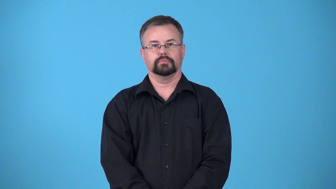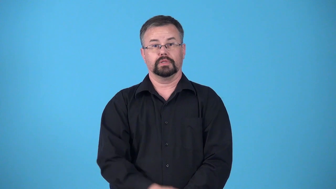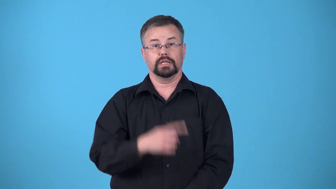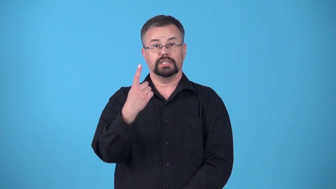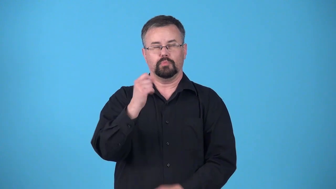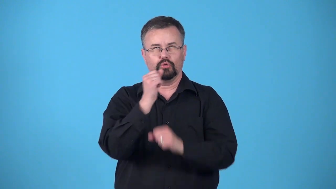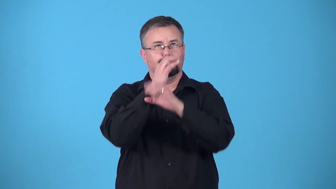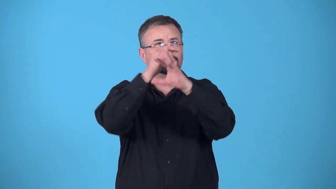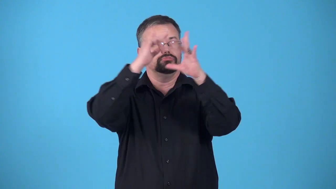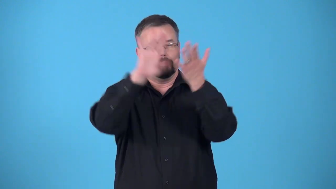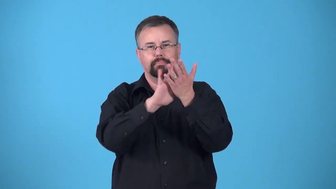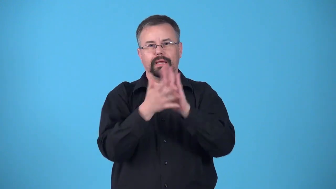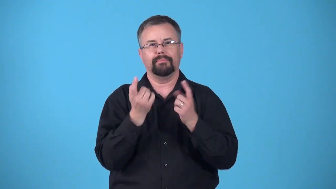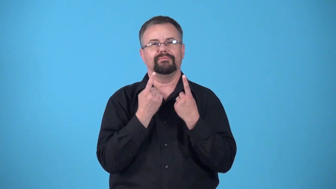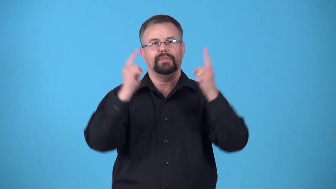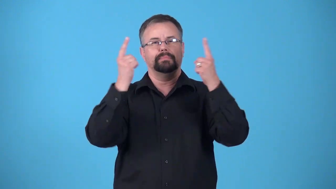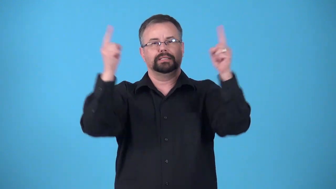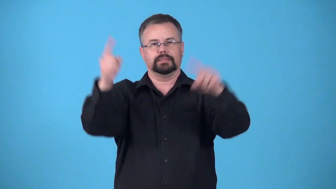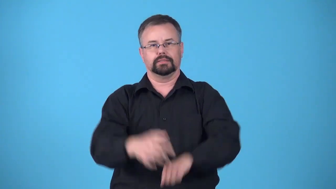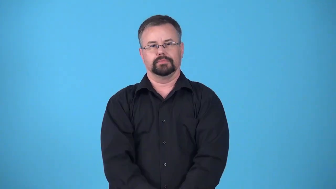stars in your eyes